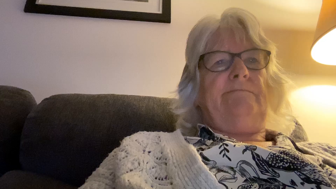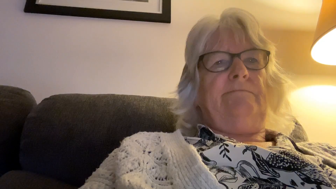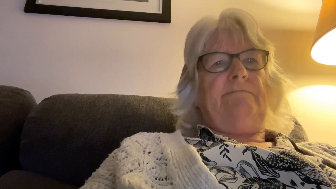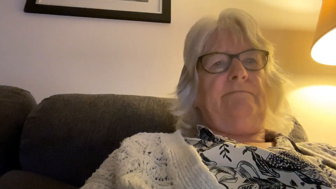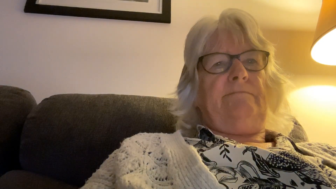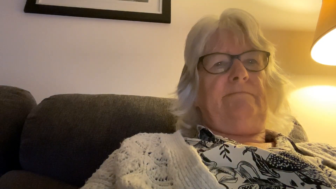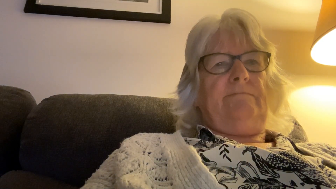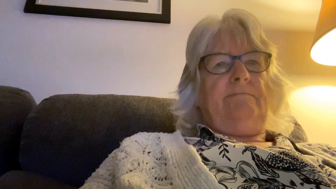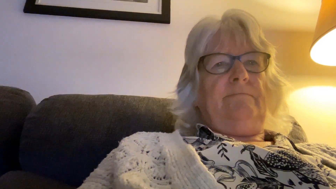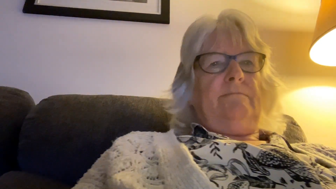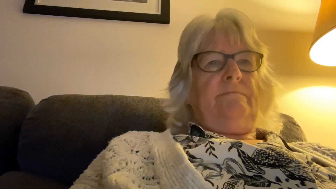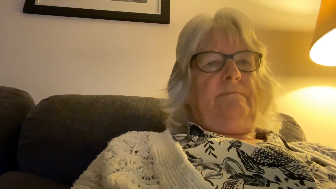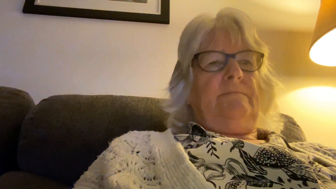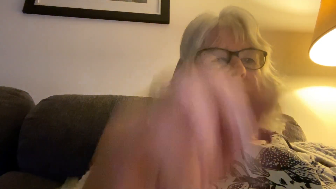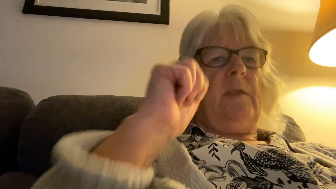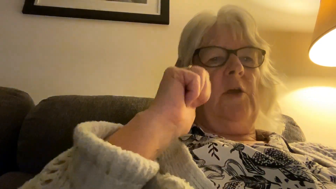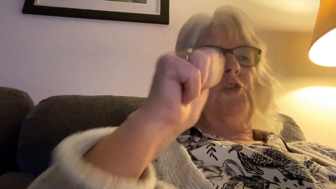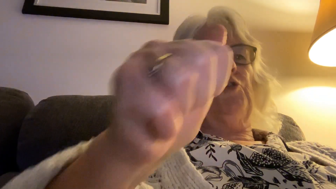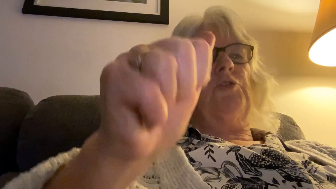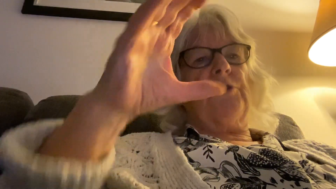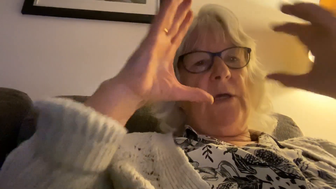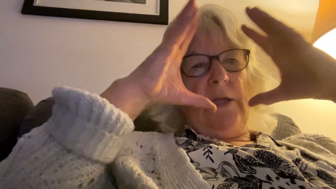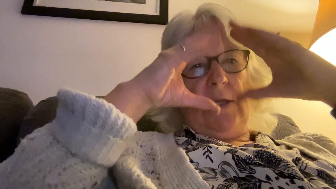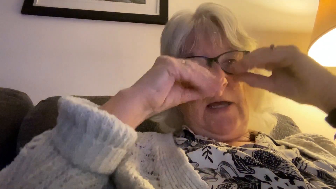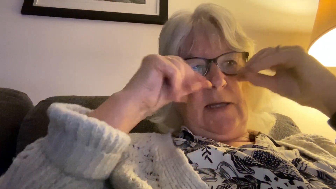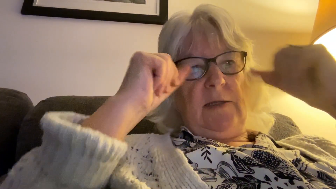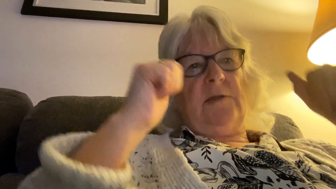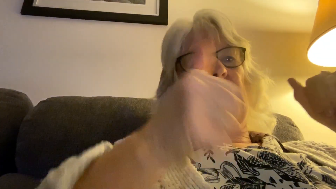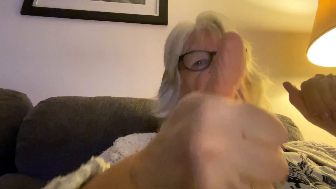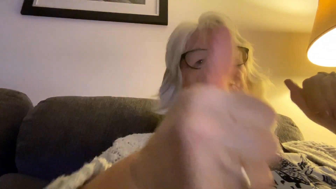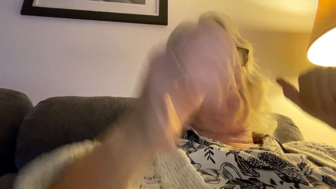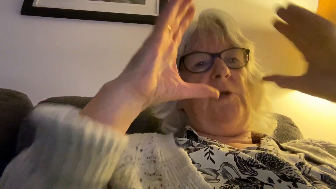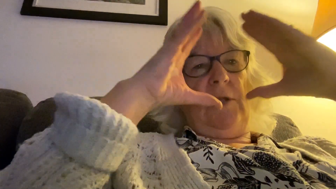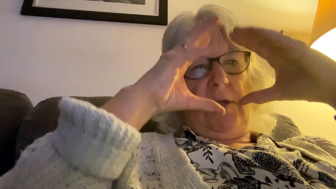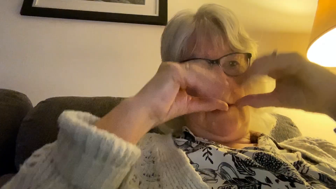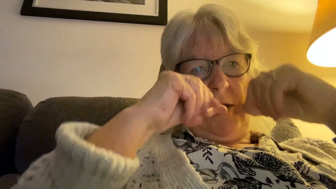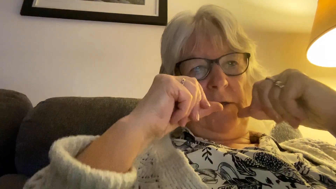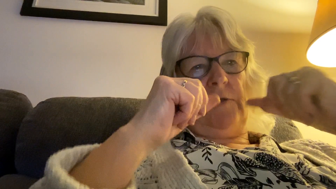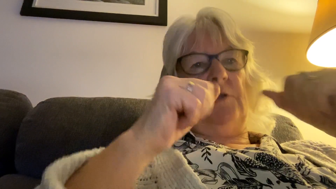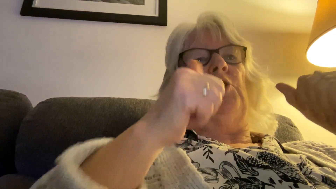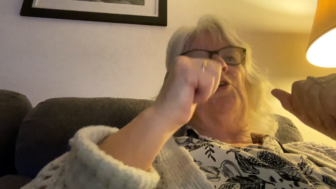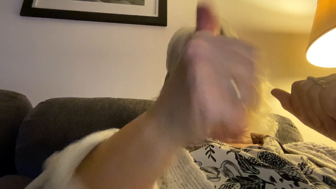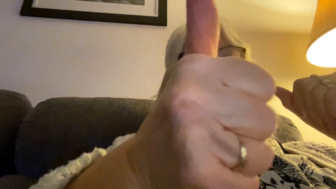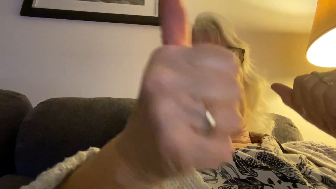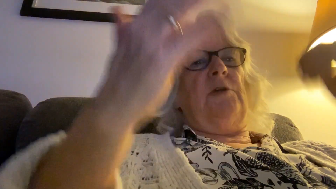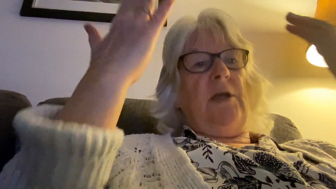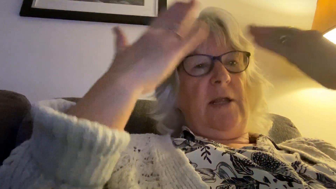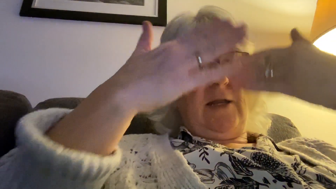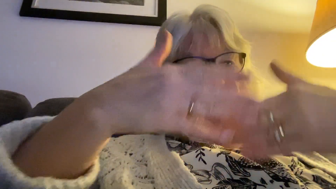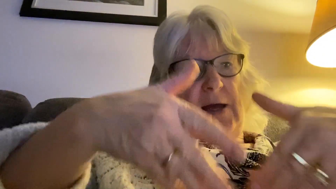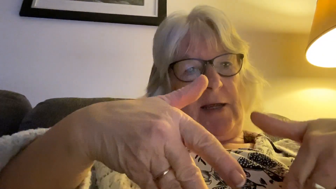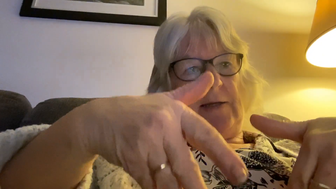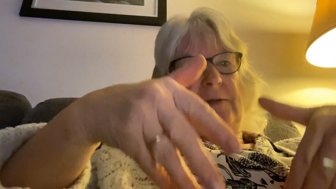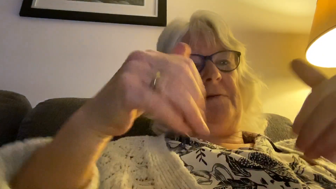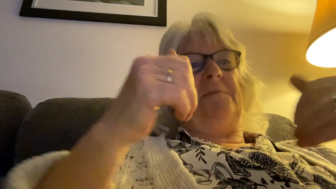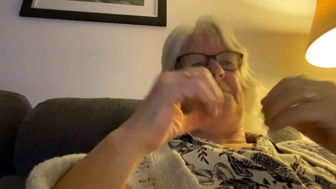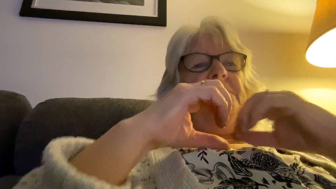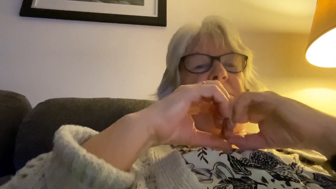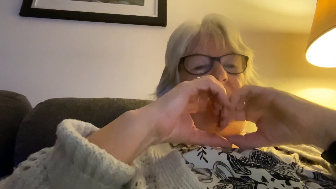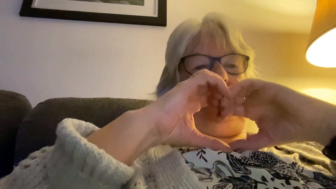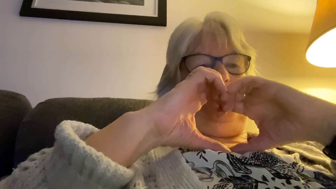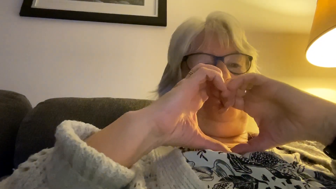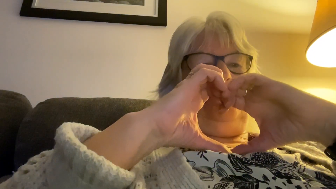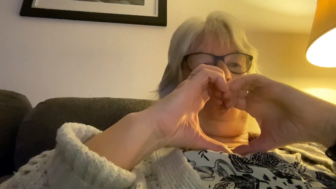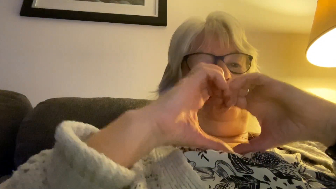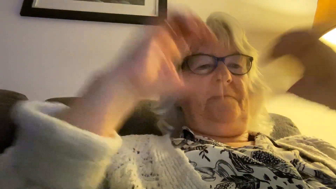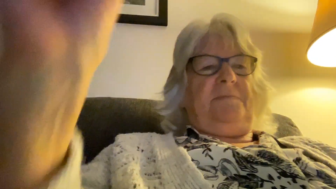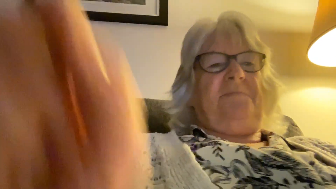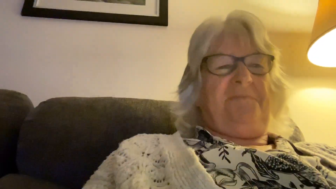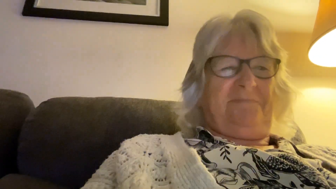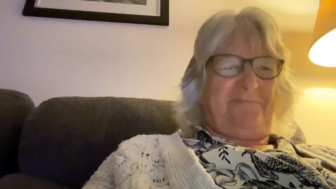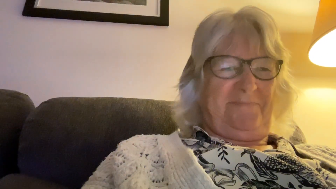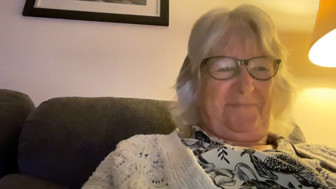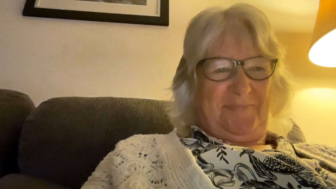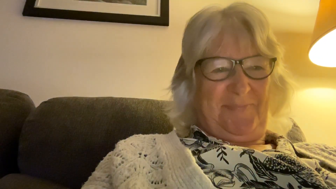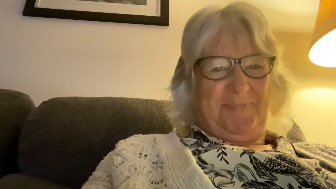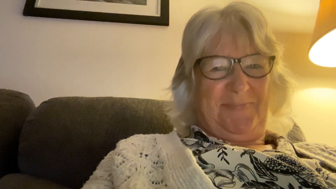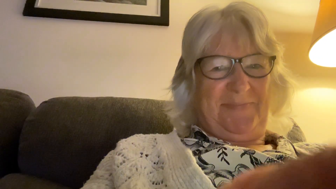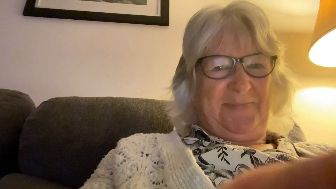good night